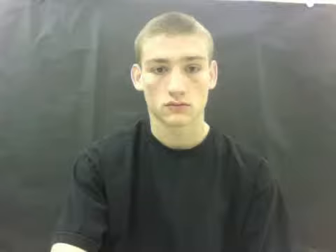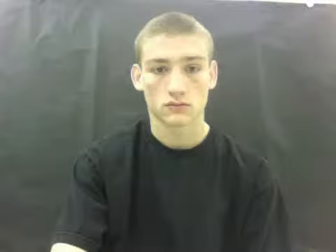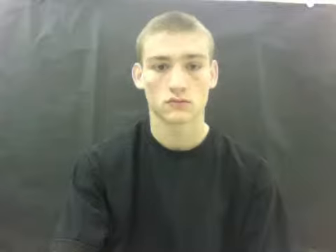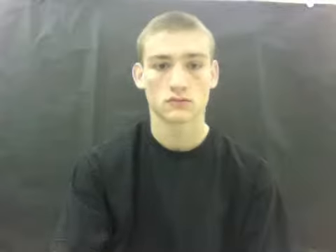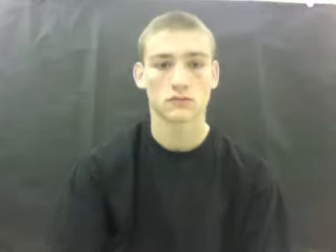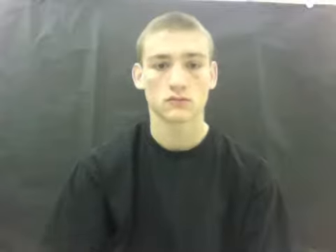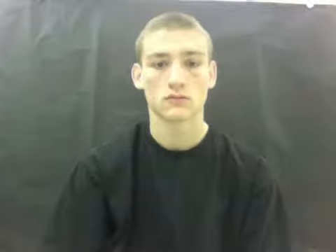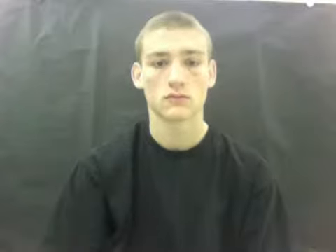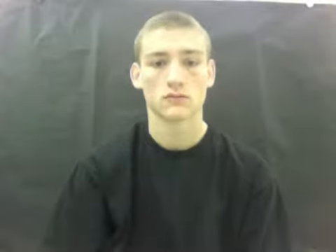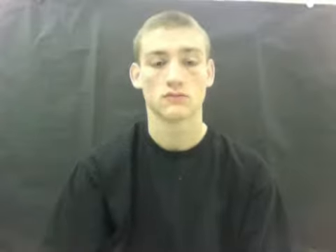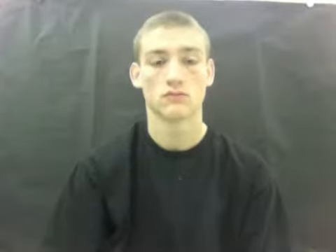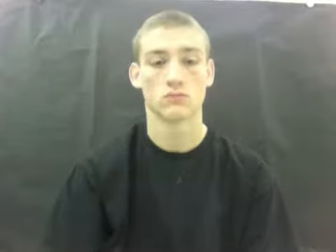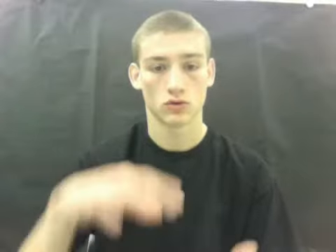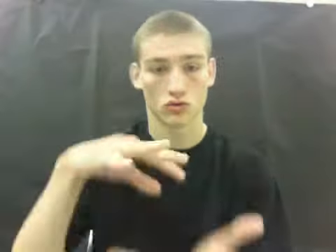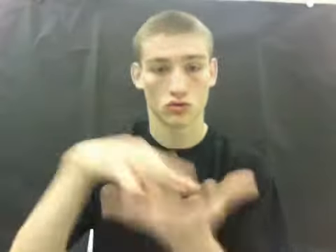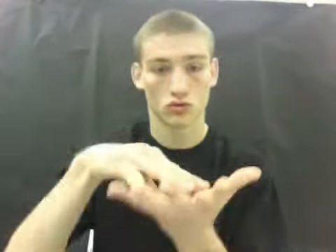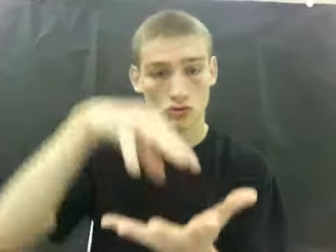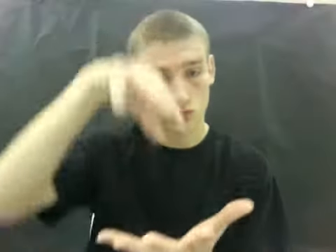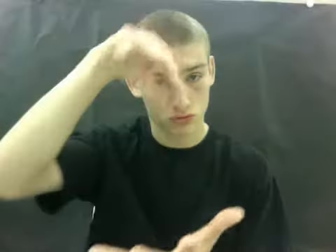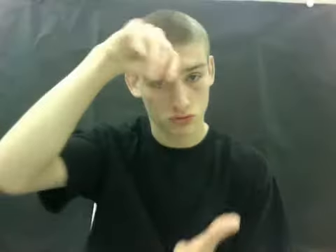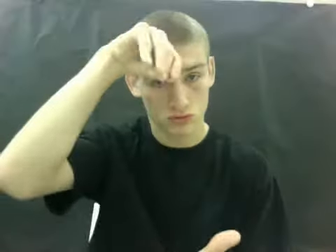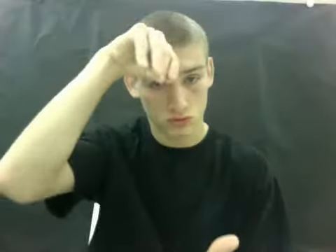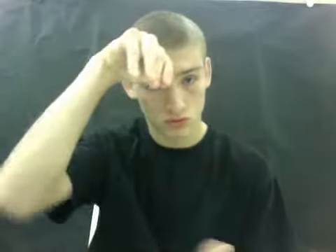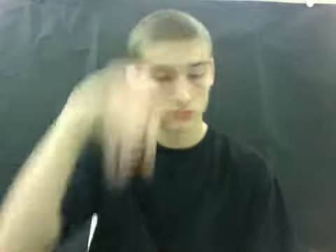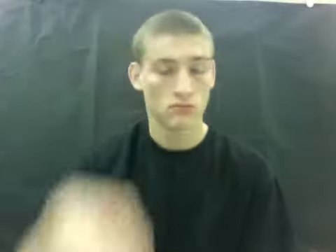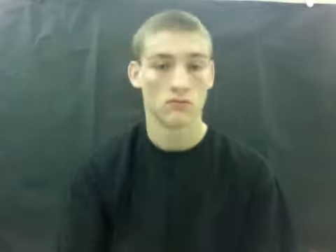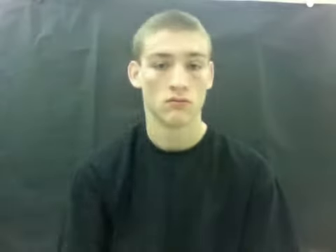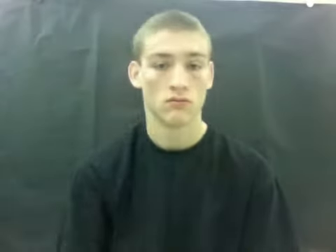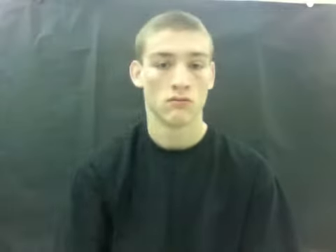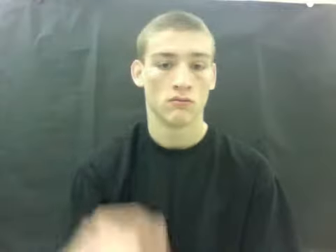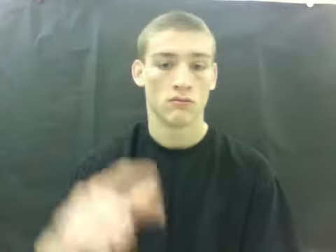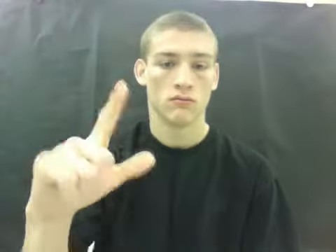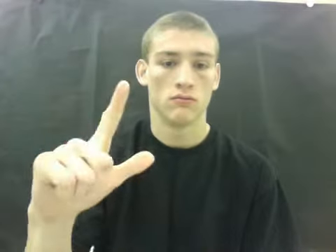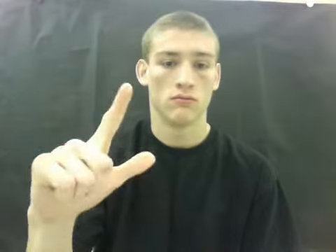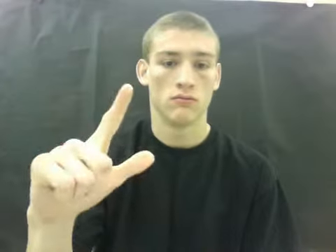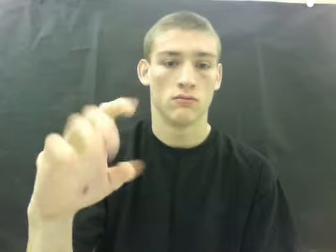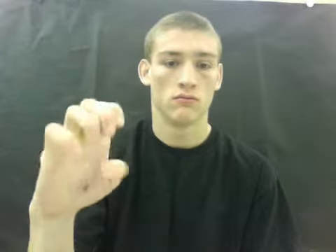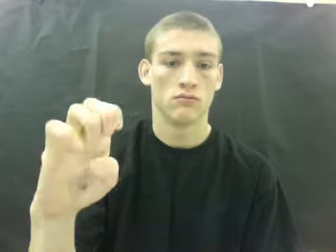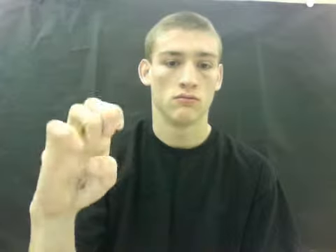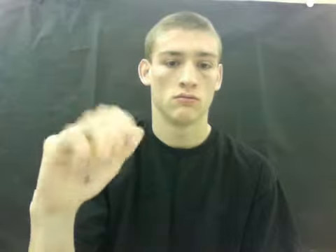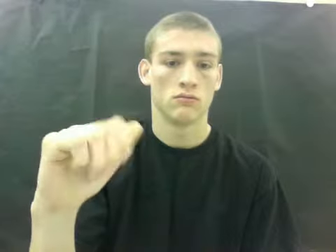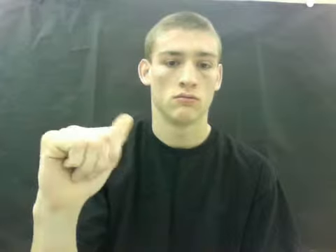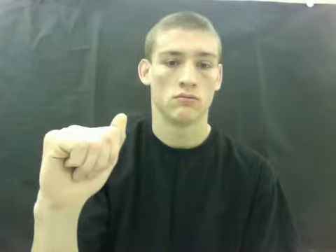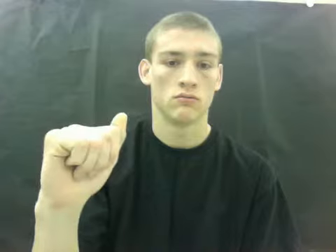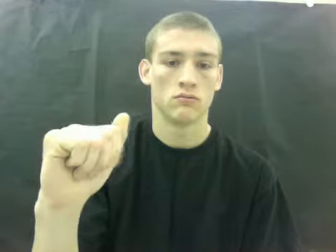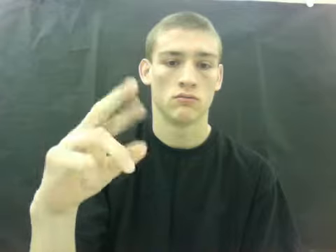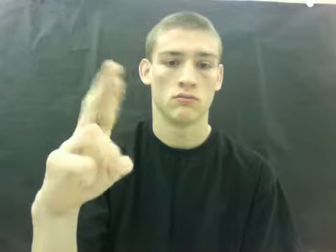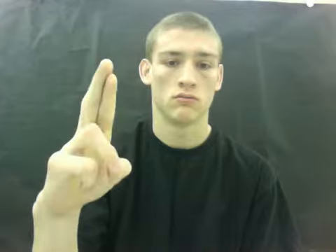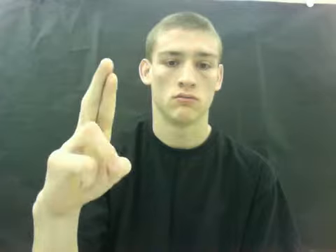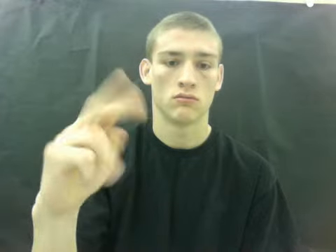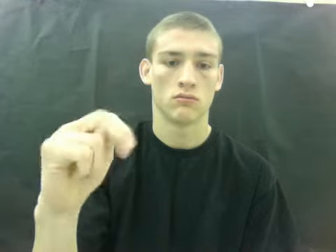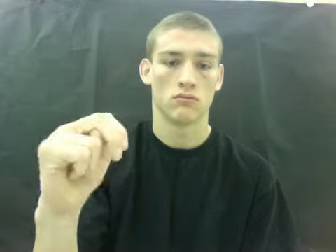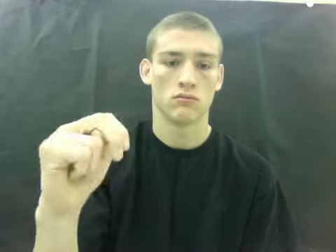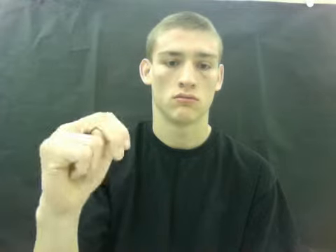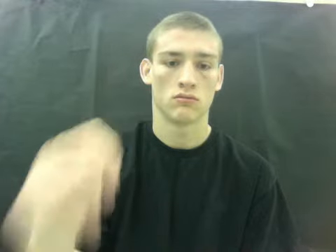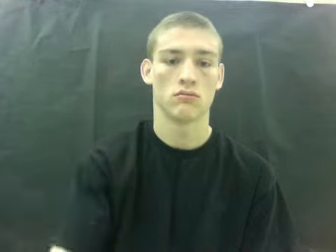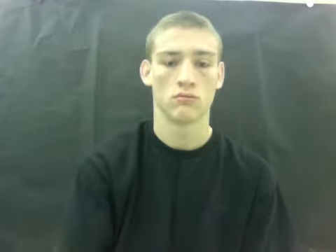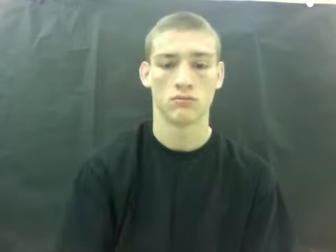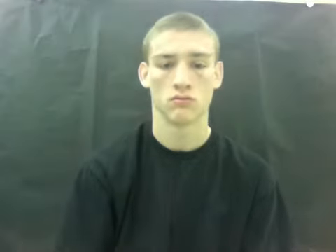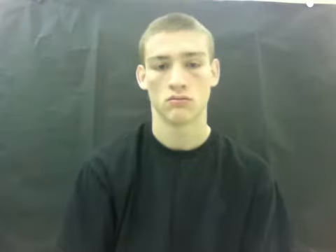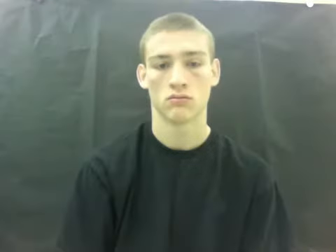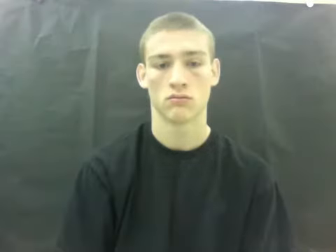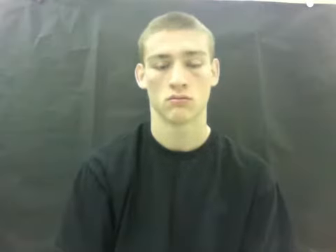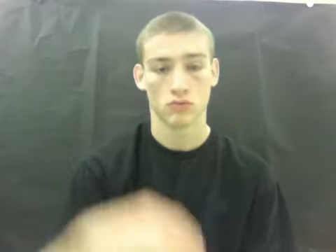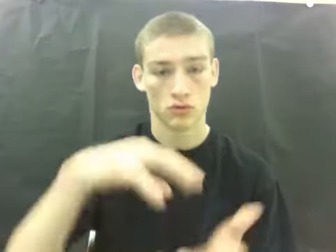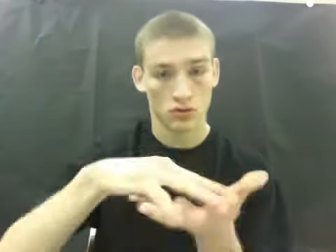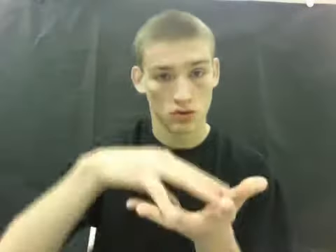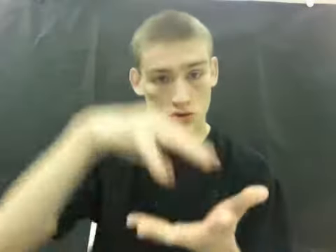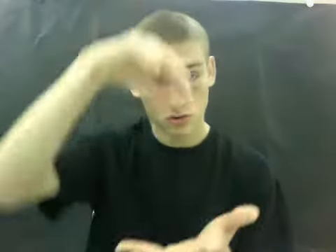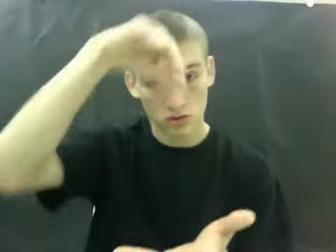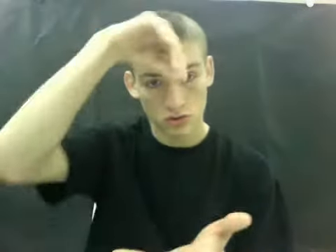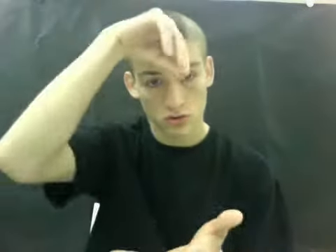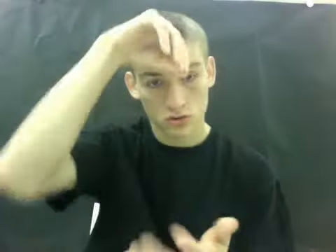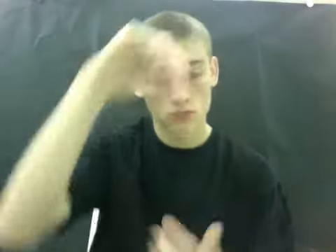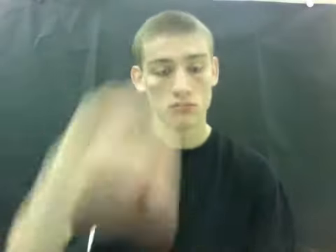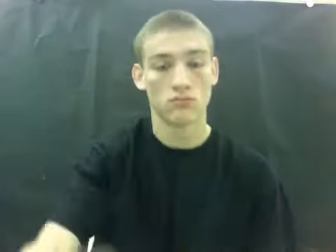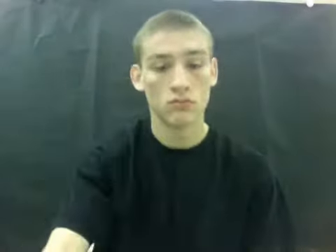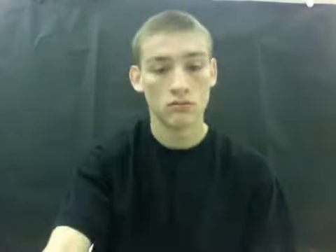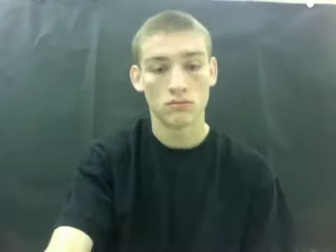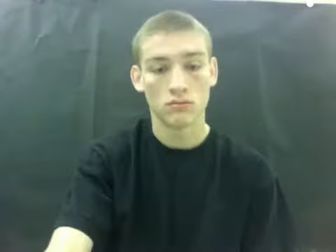learn